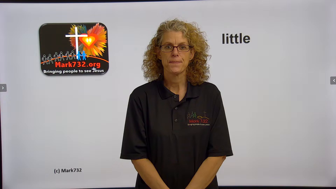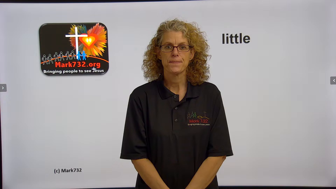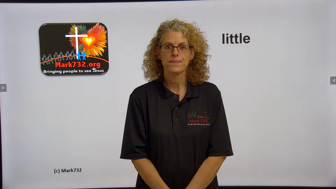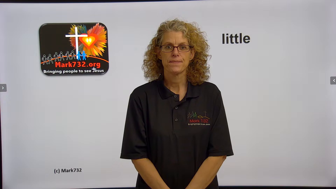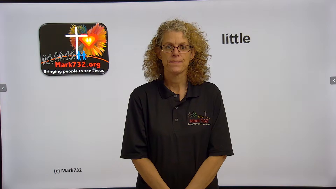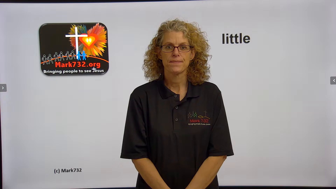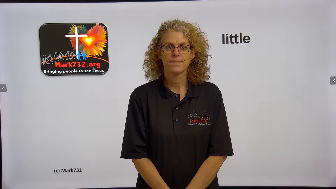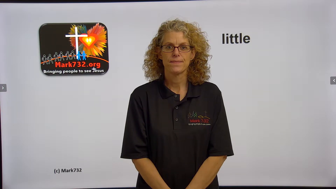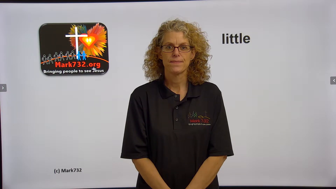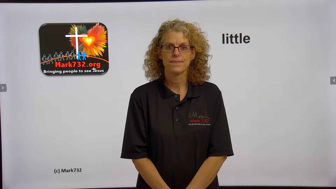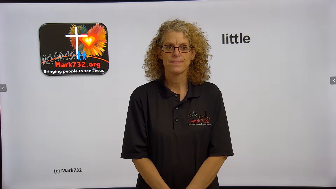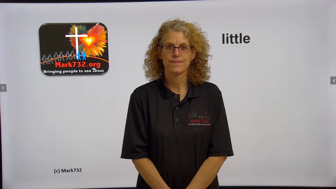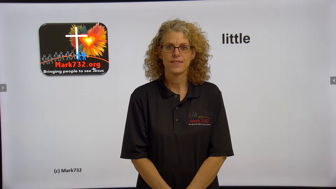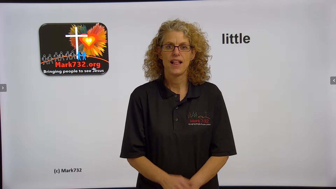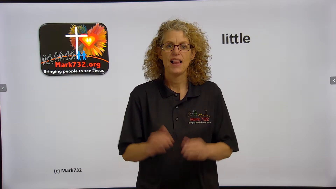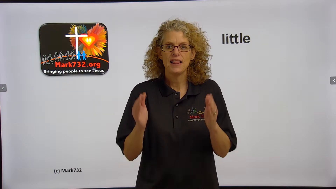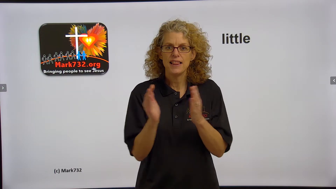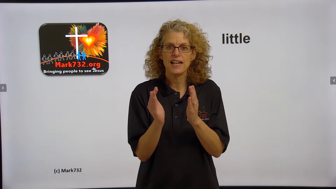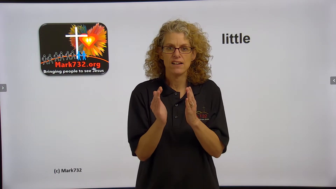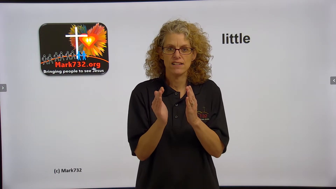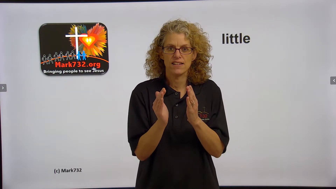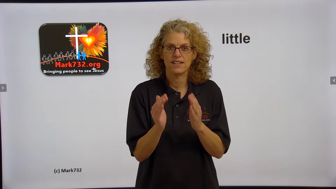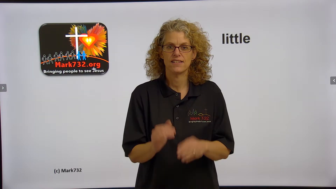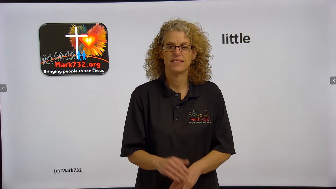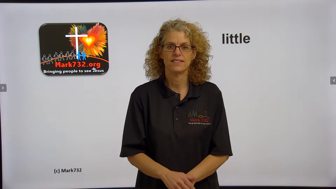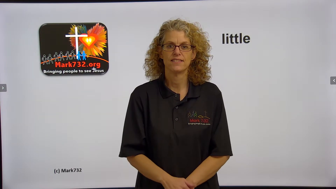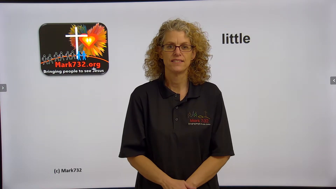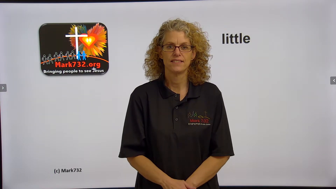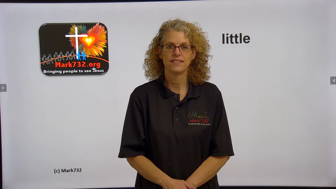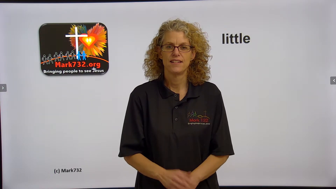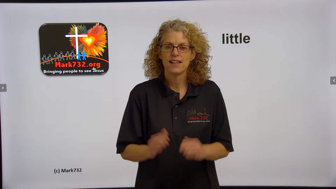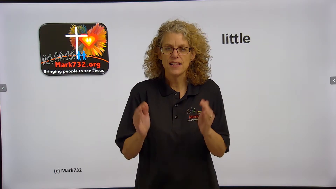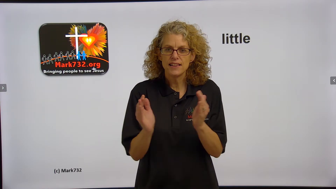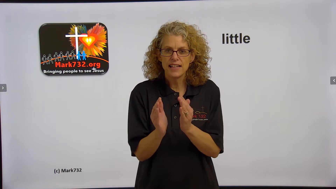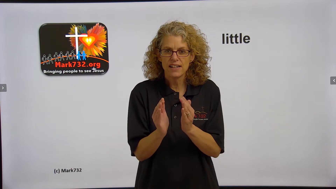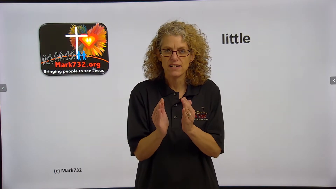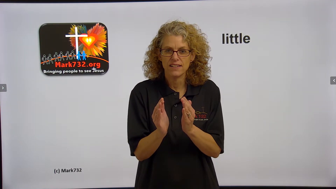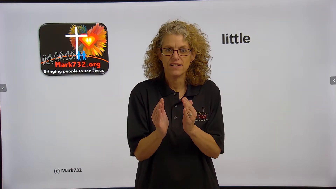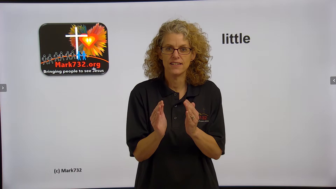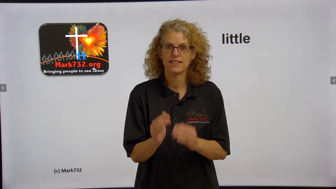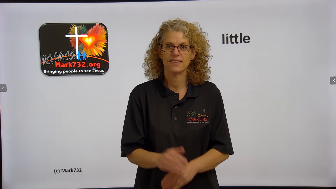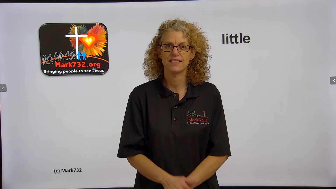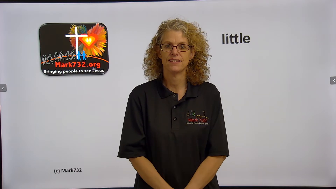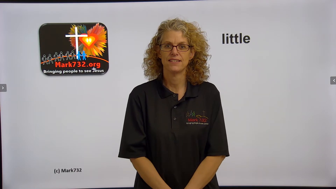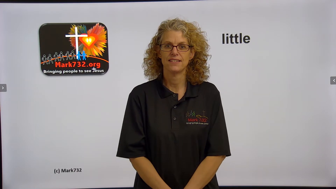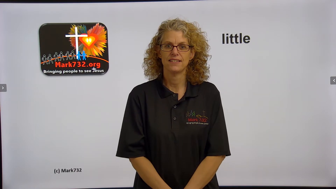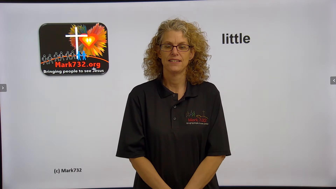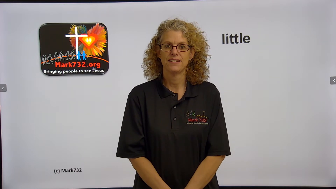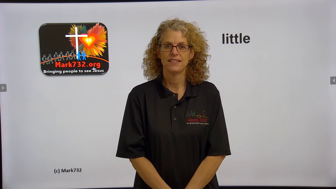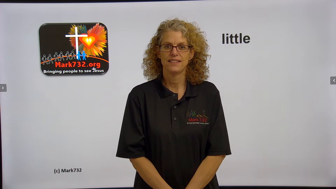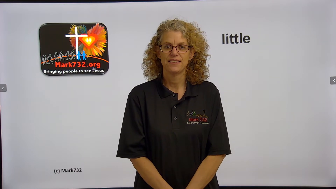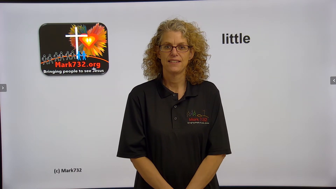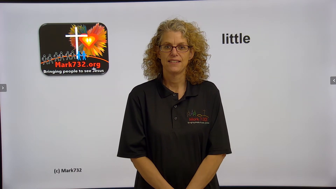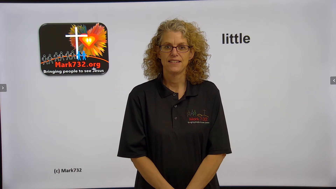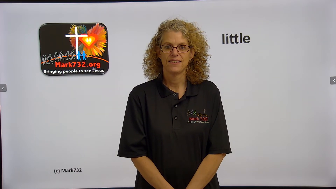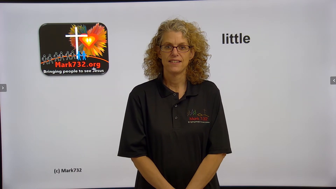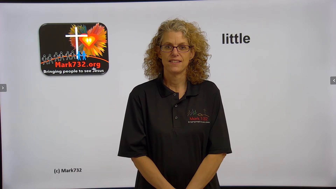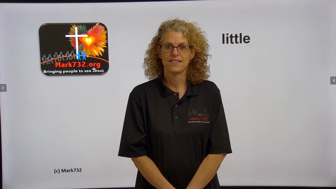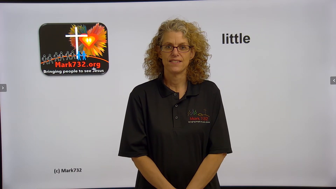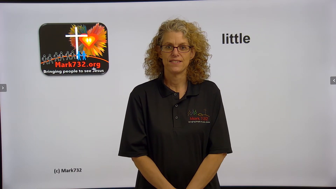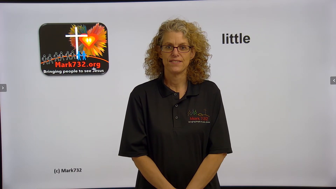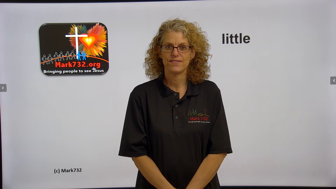little